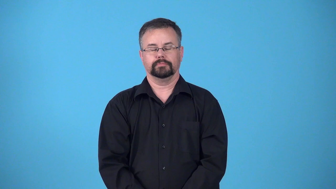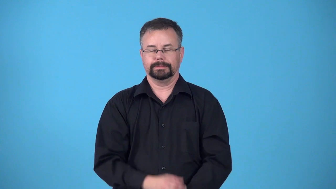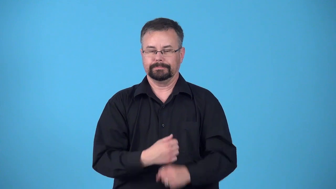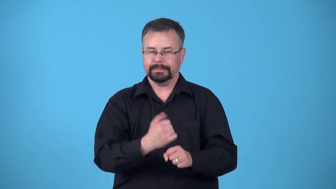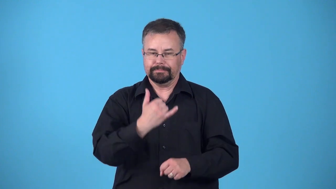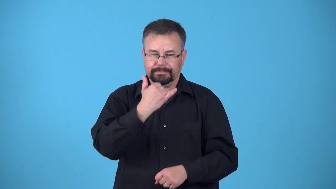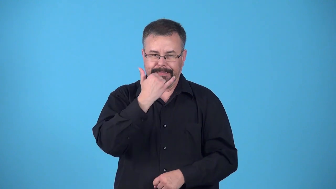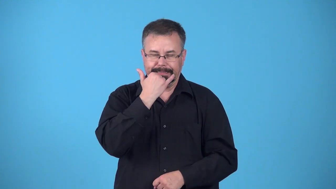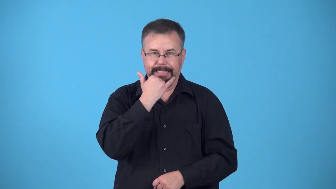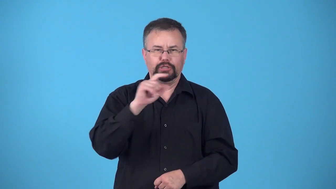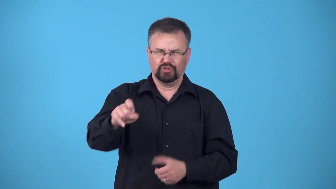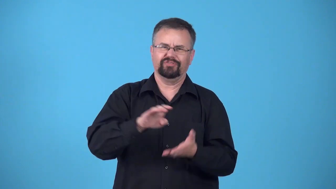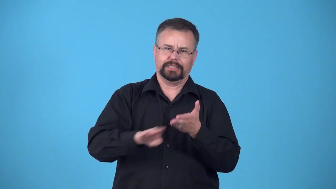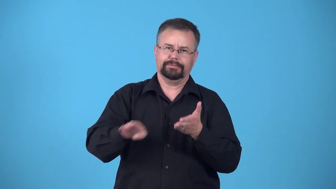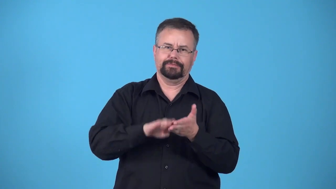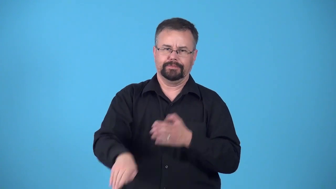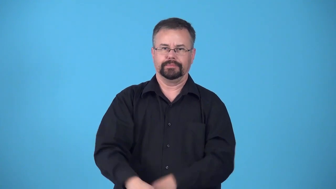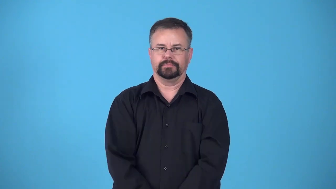to err is human, to forgive divine